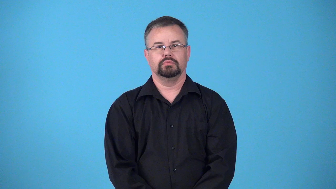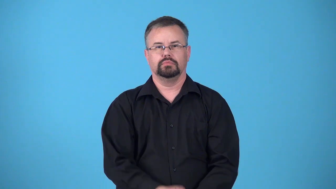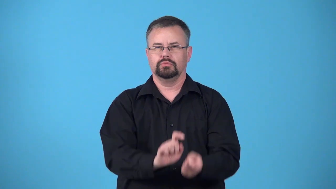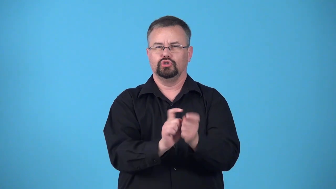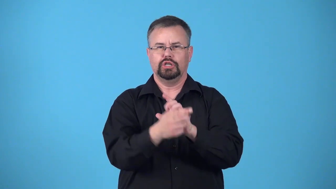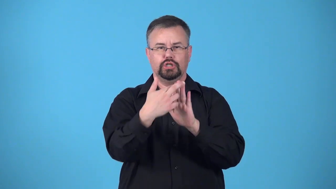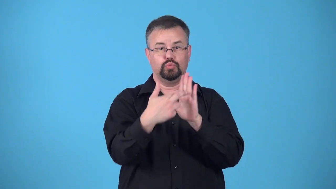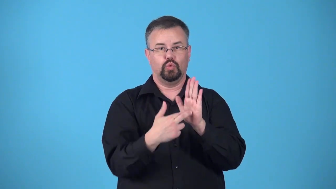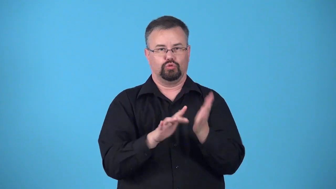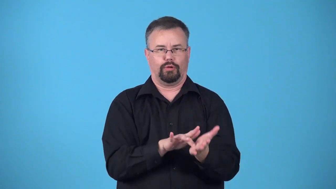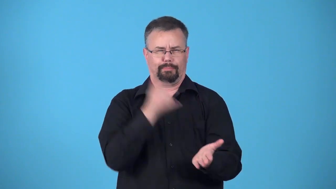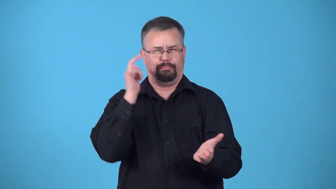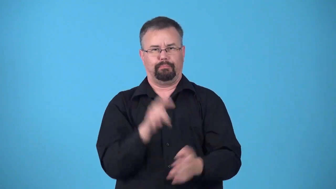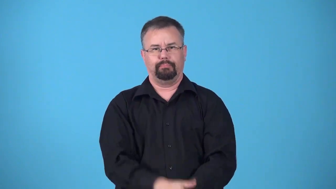move the goalposts